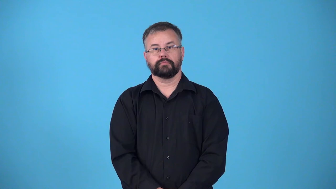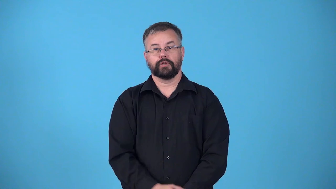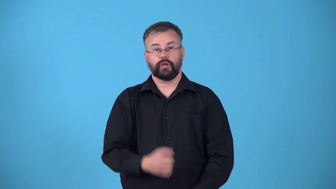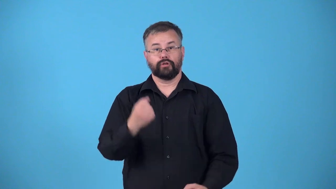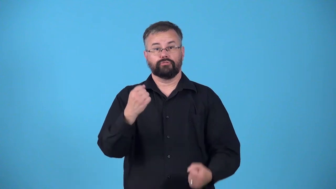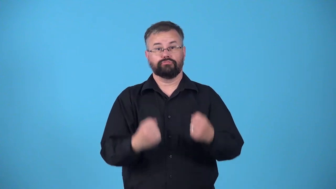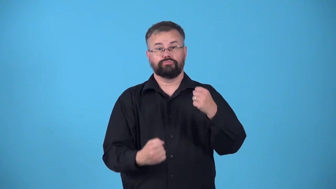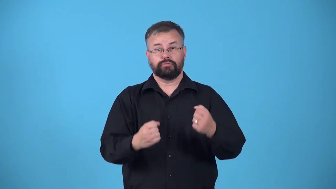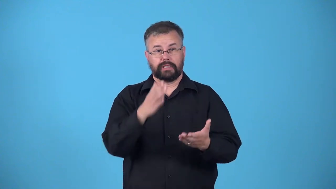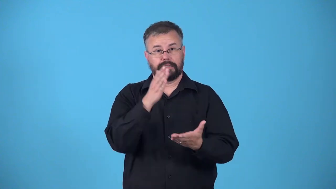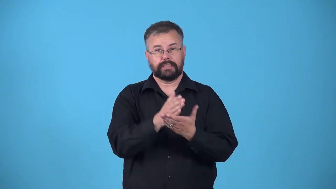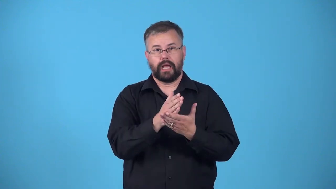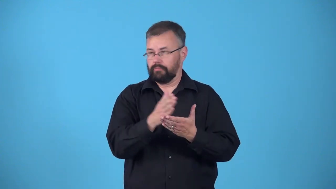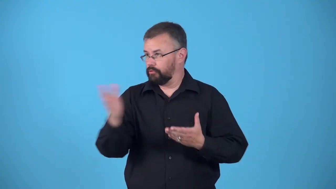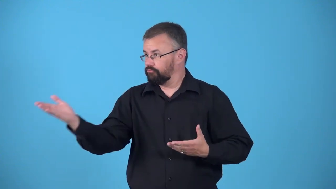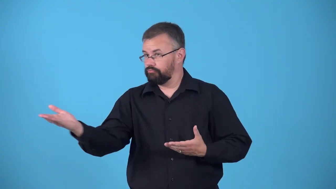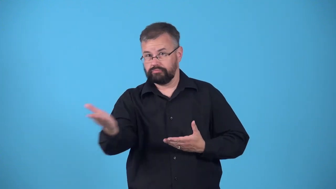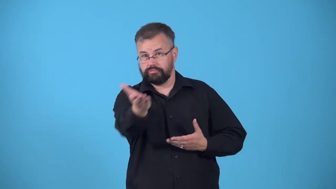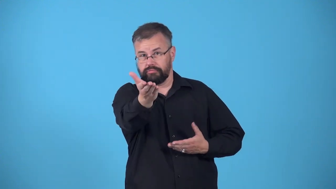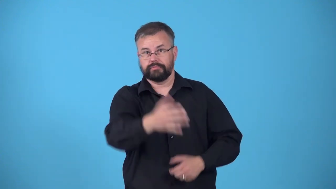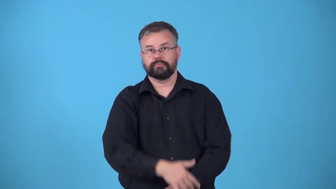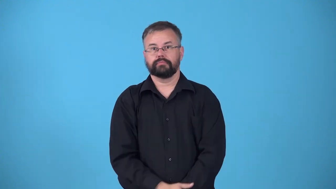give way,give way to,yield